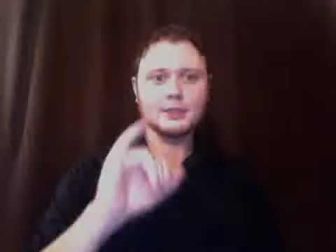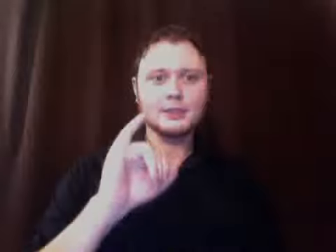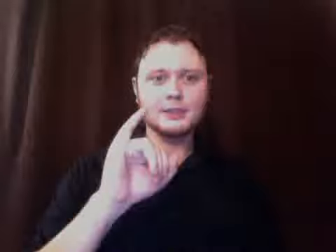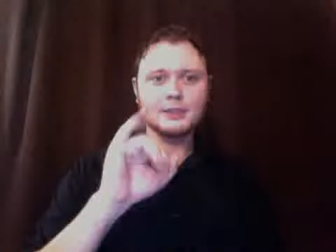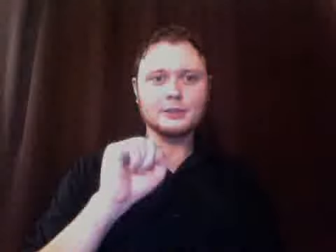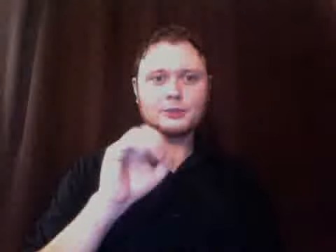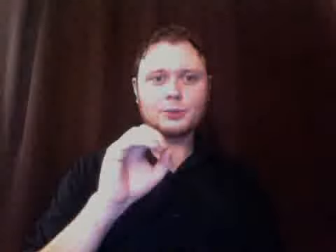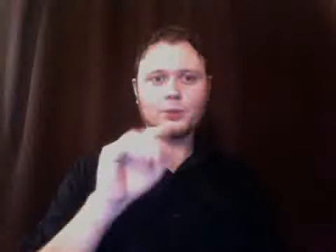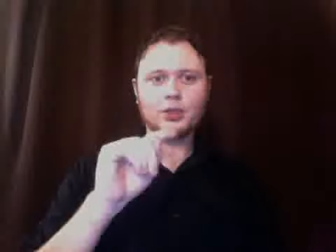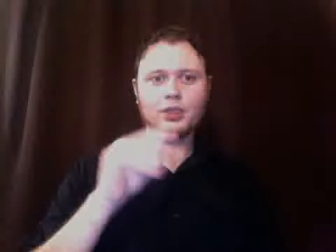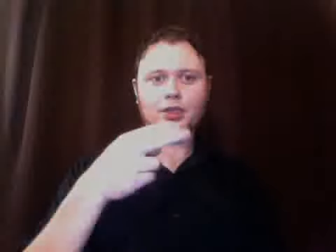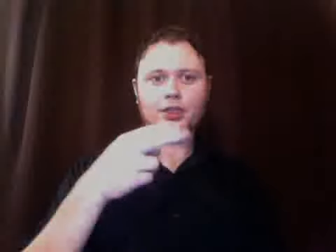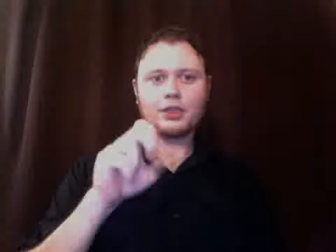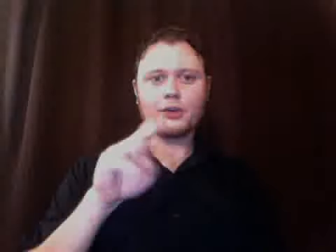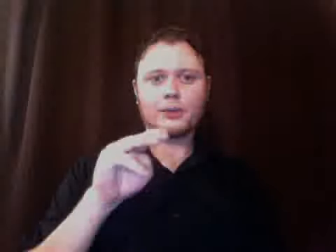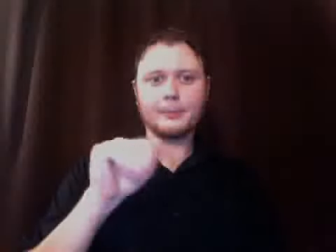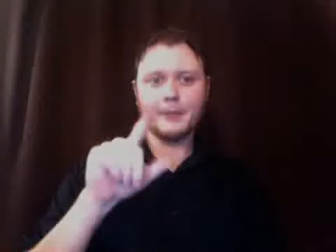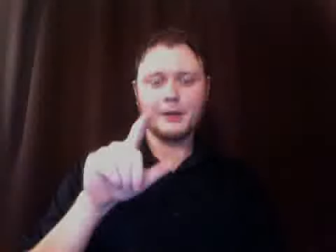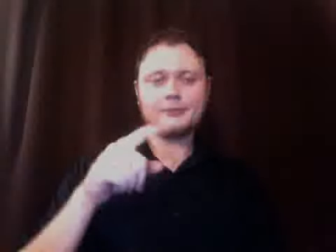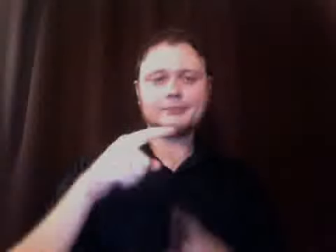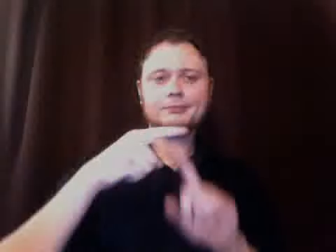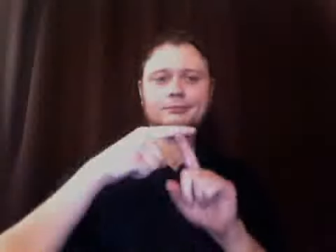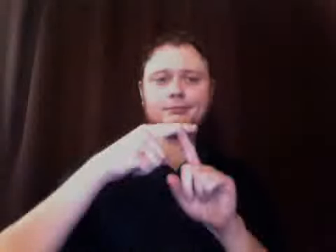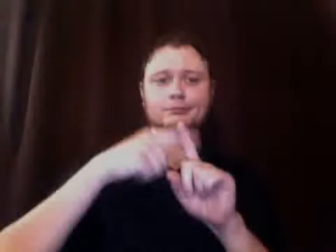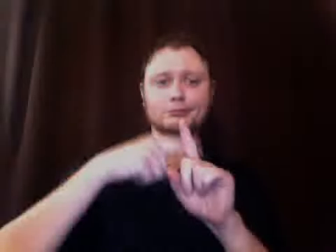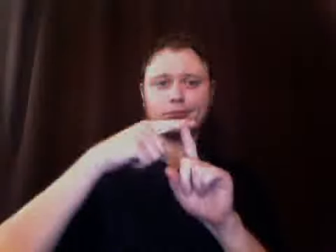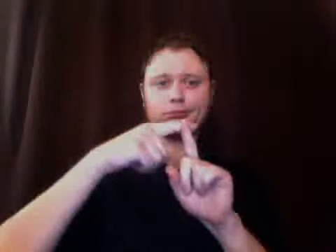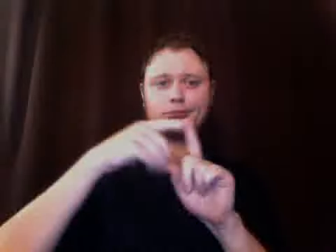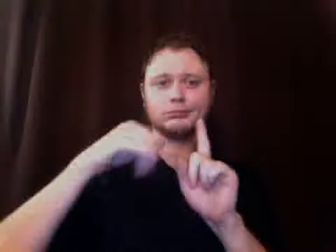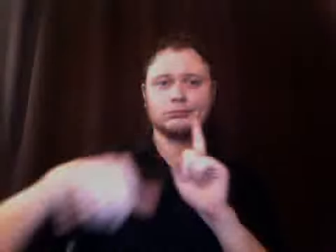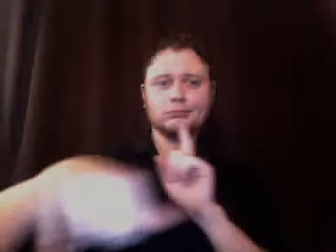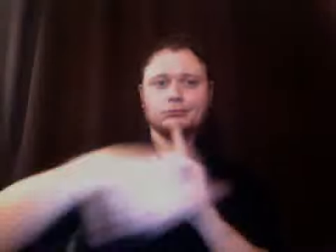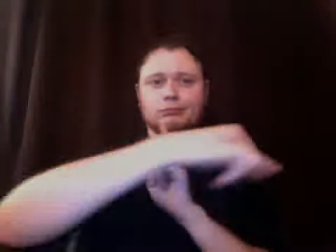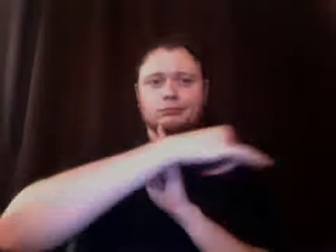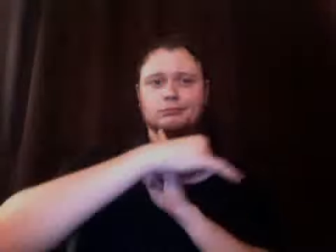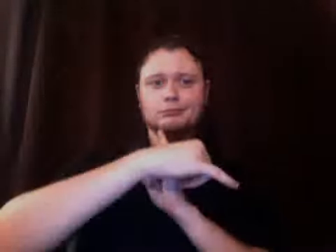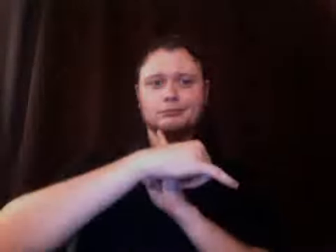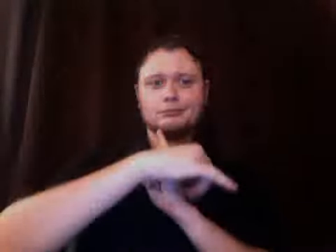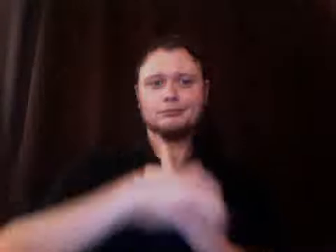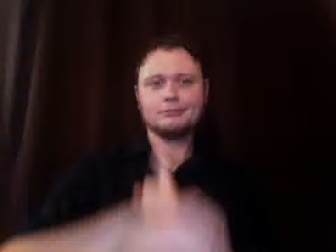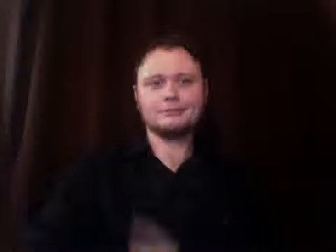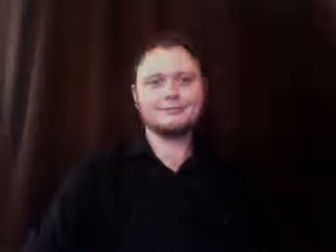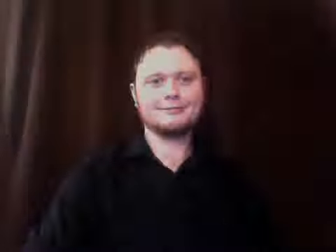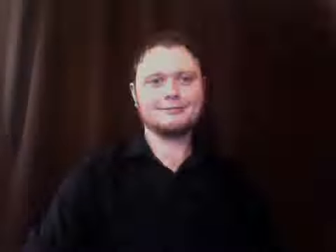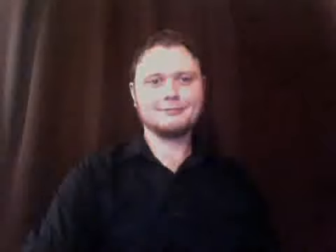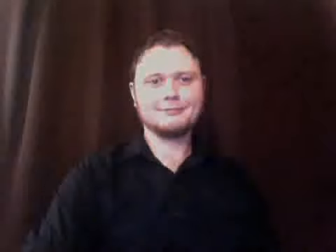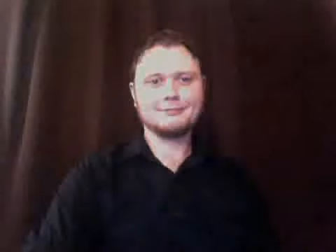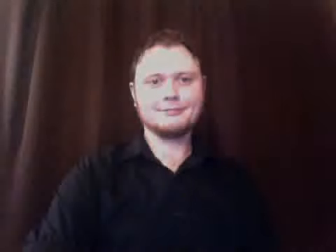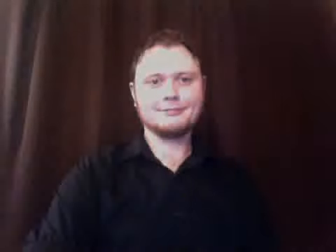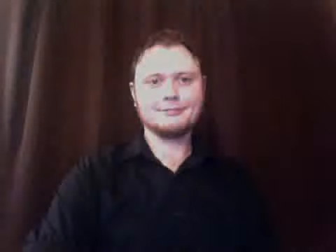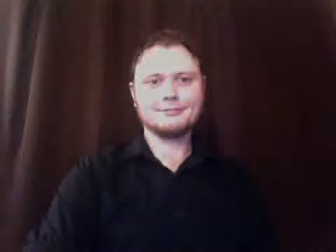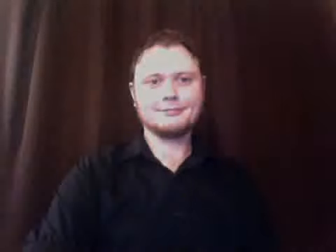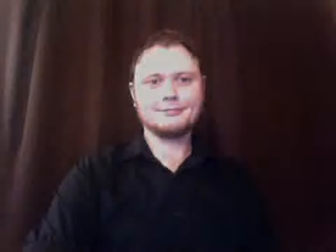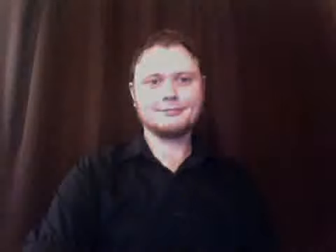Isothermal